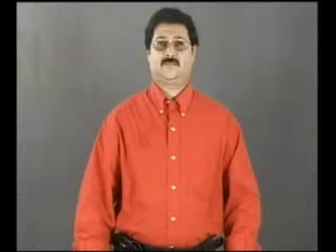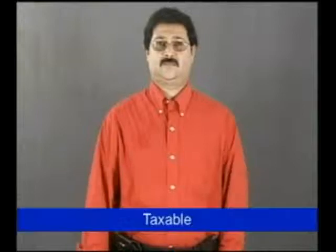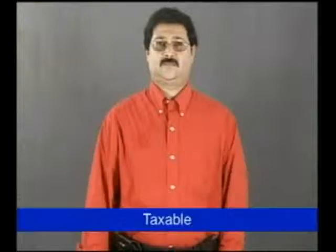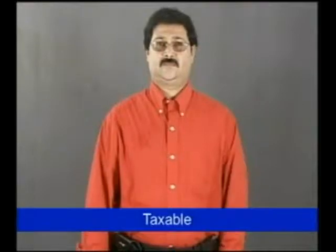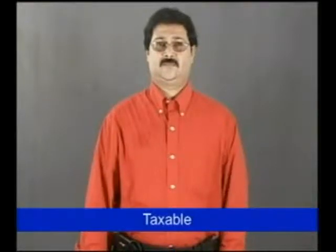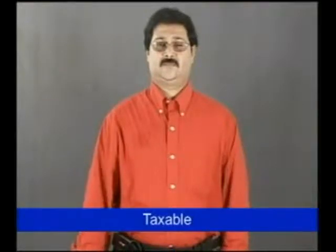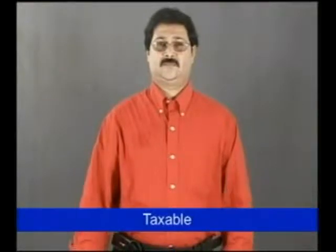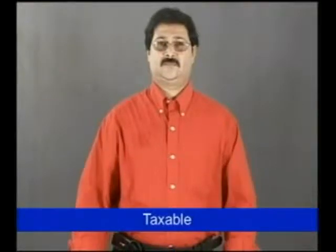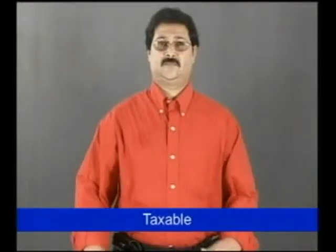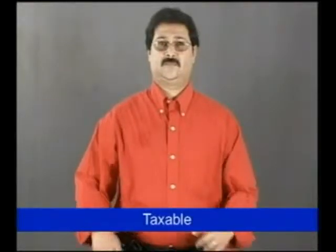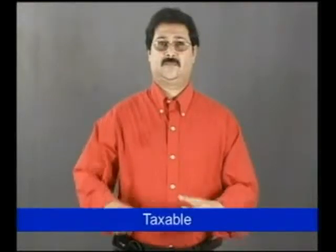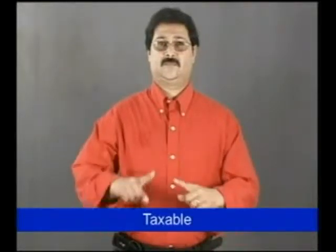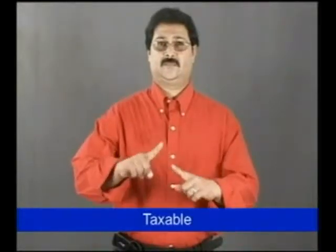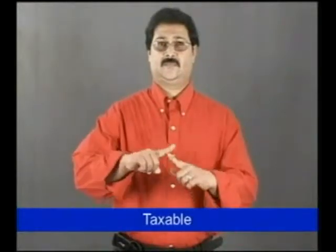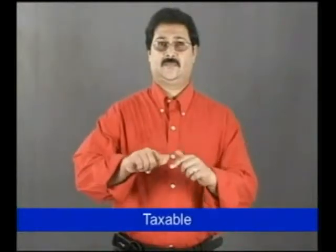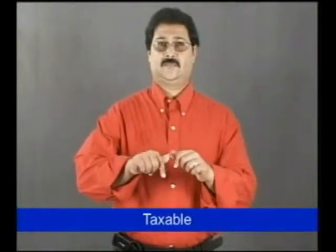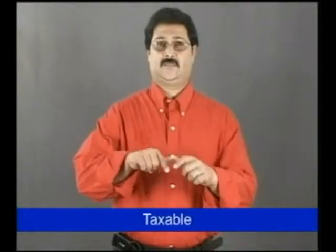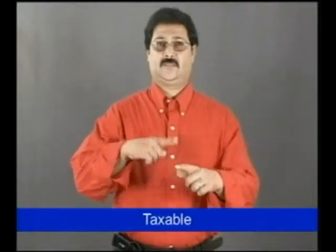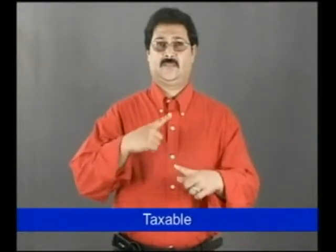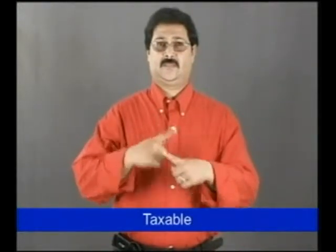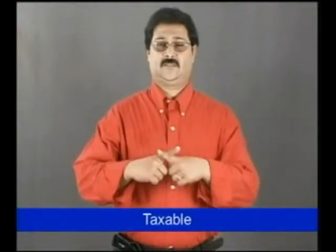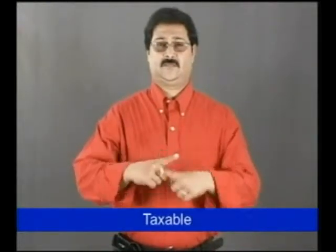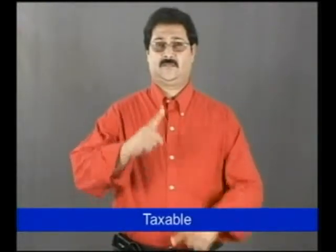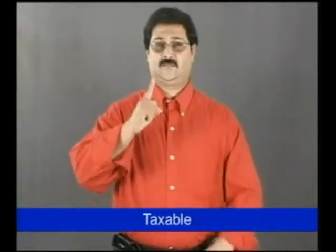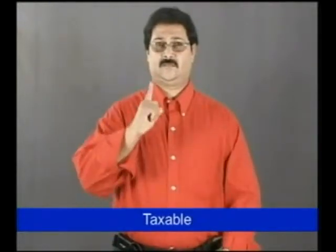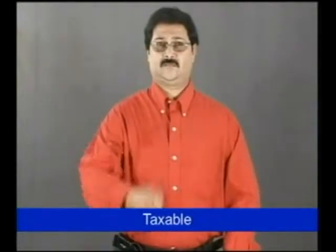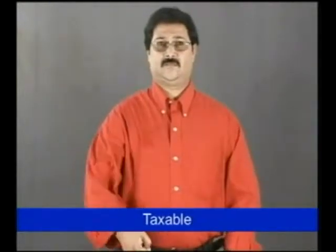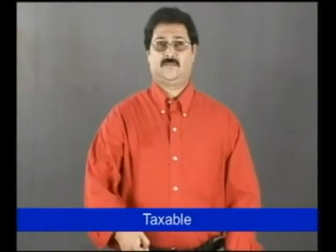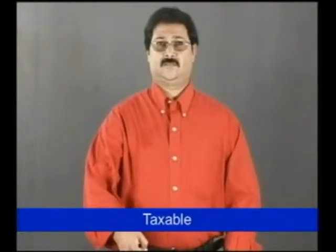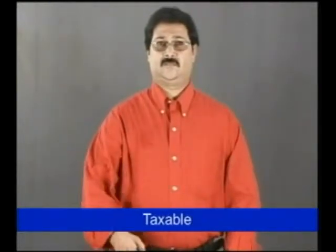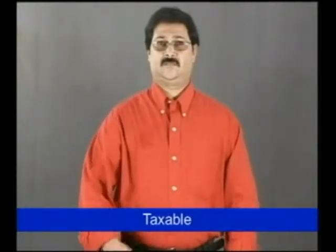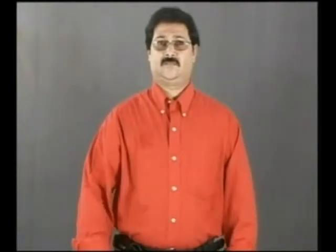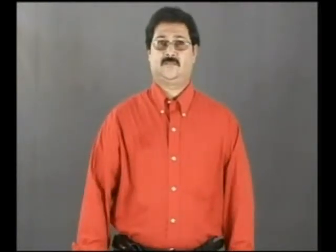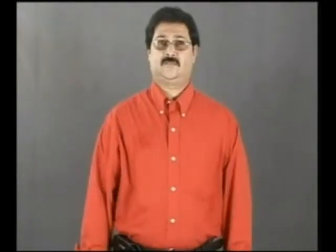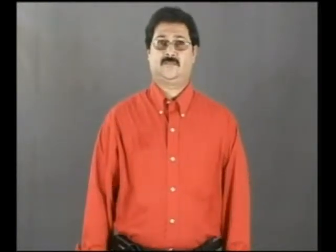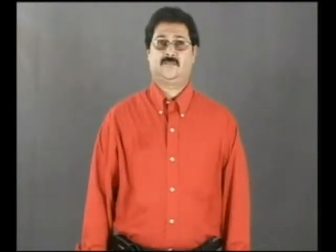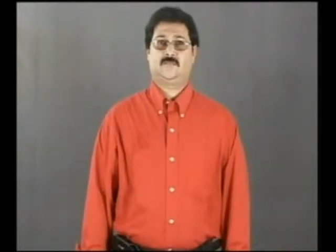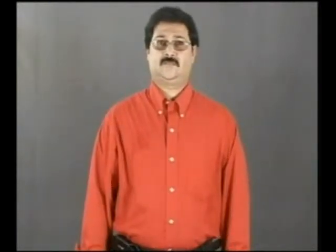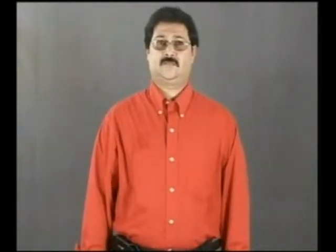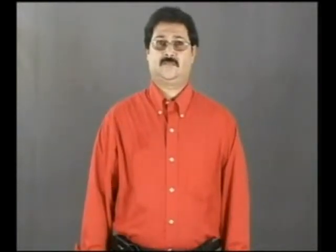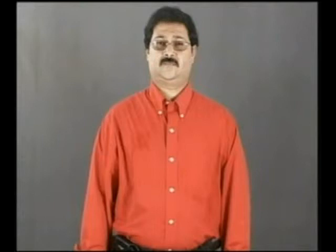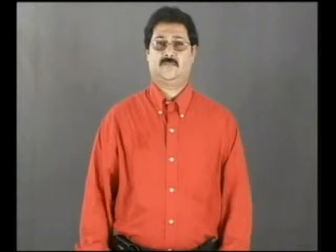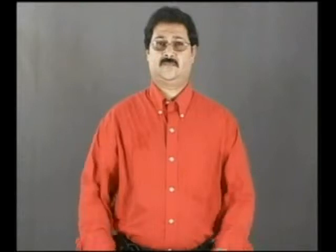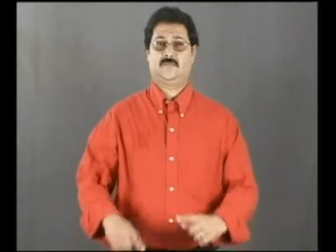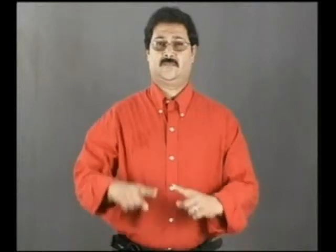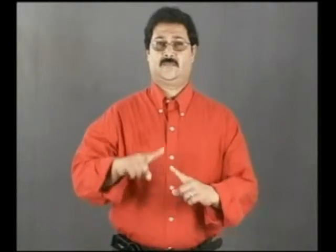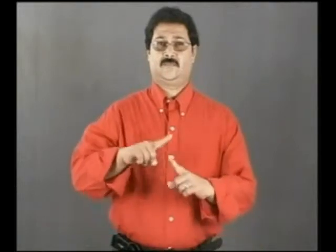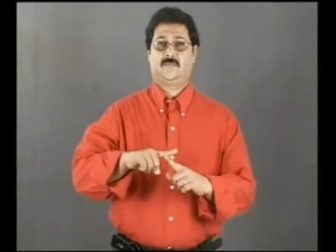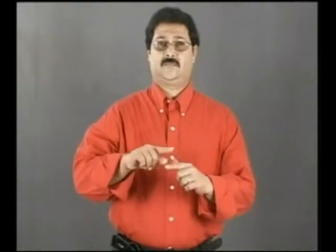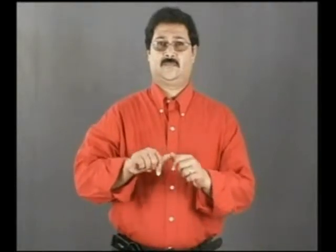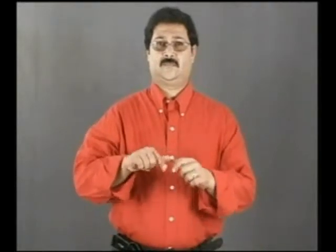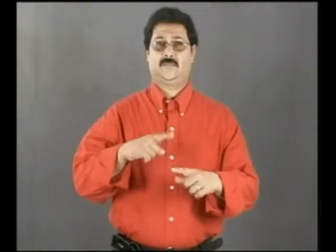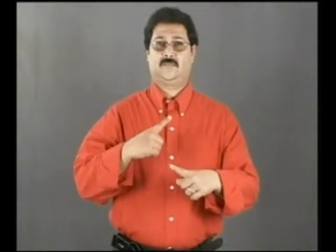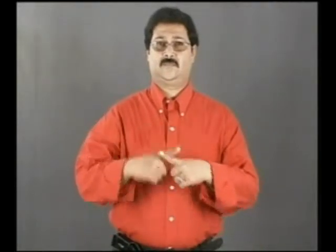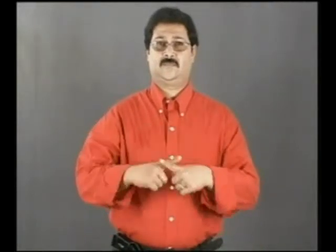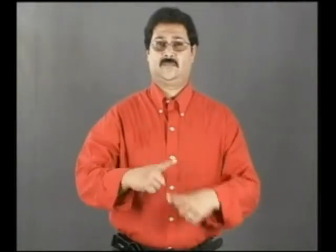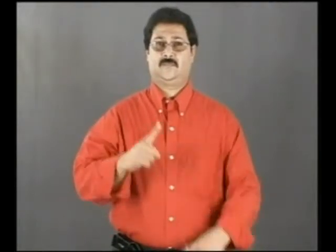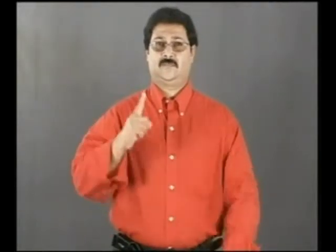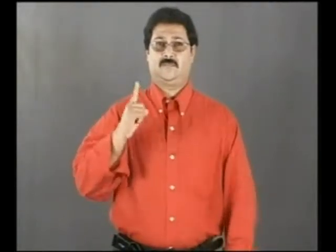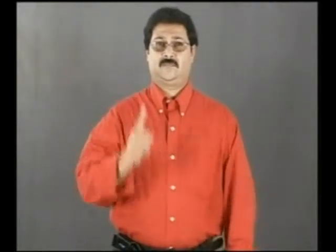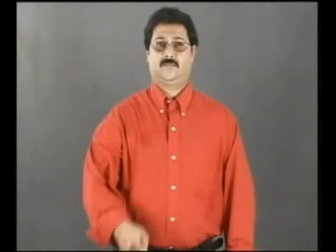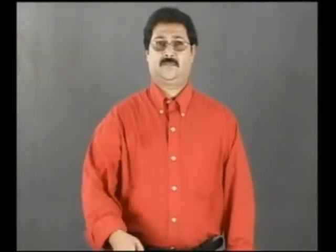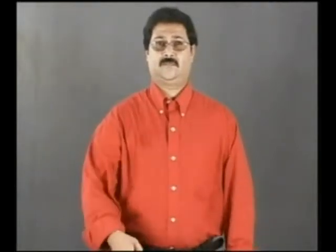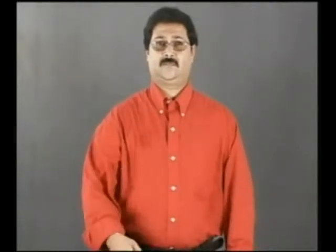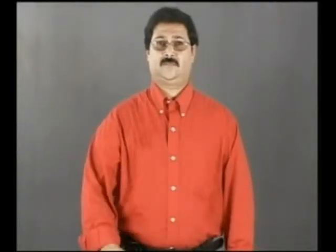Taxable